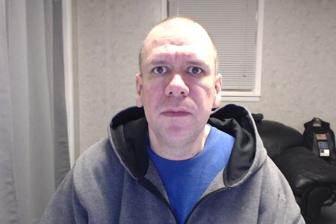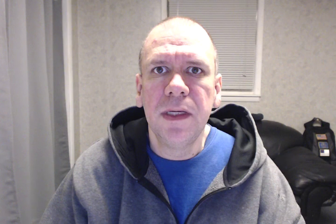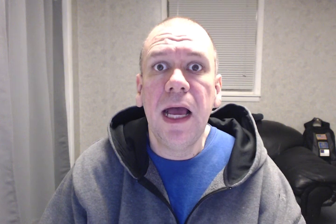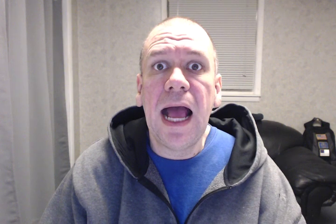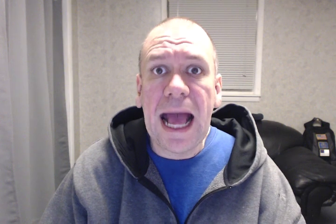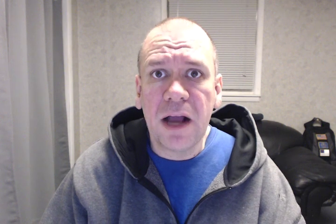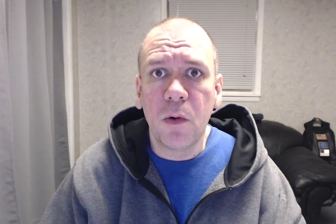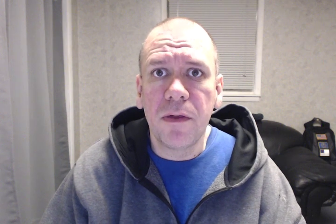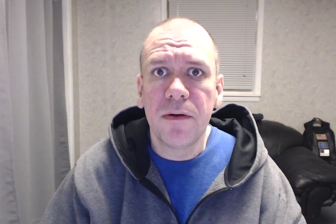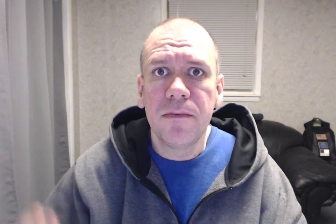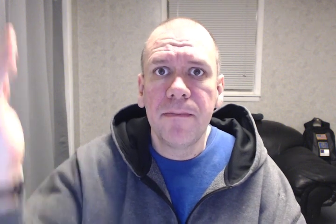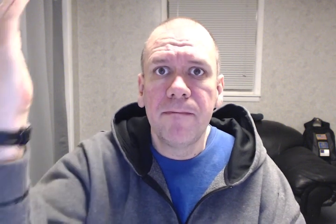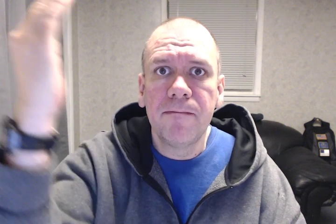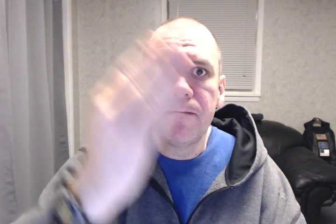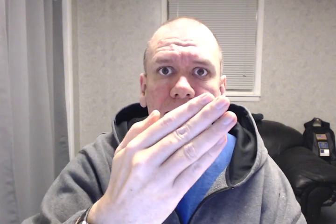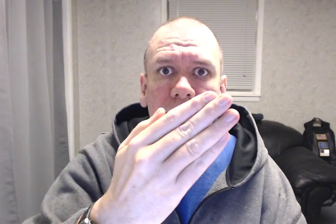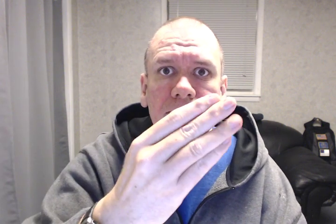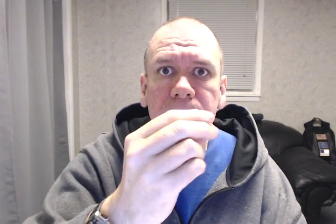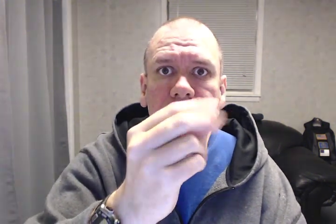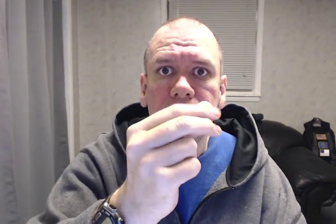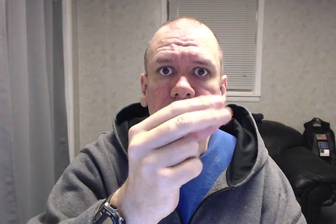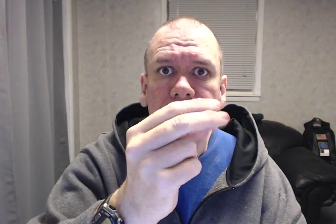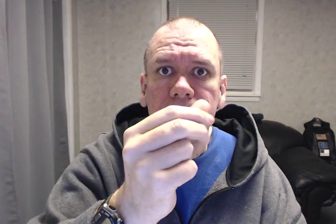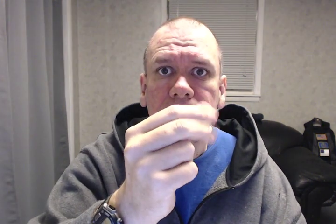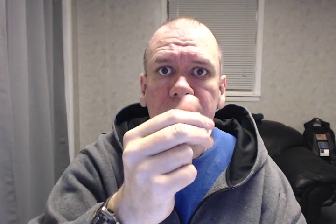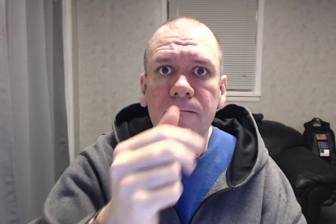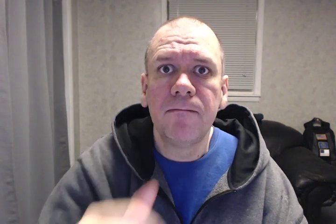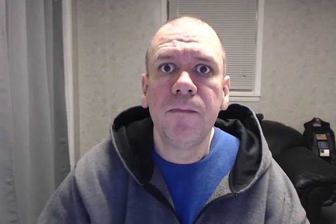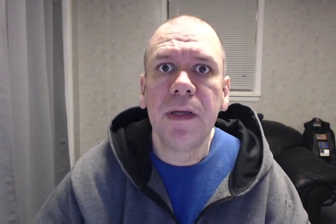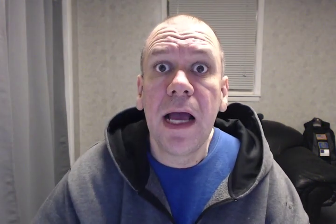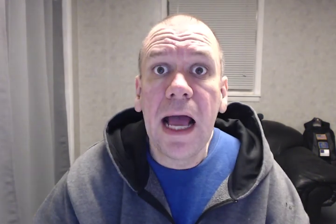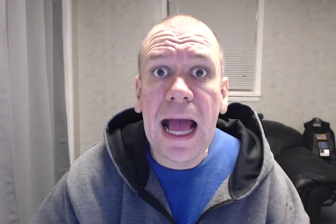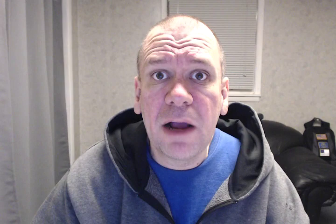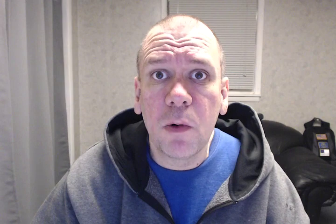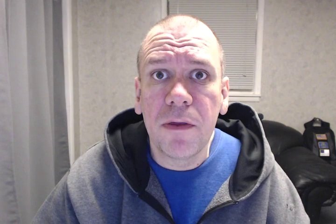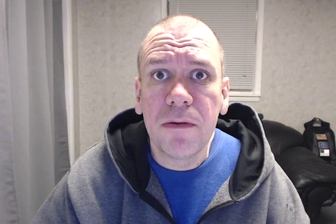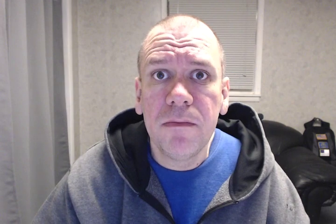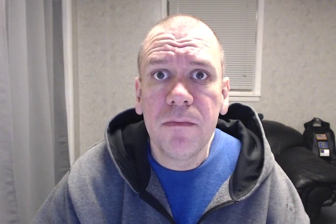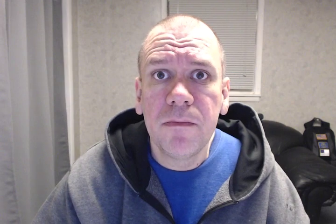Hackworth